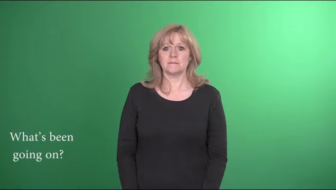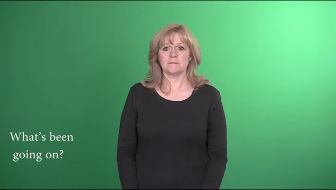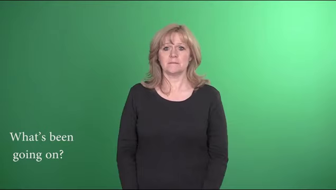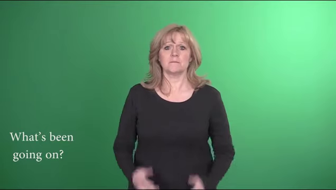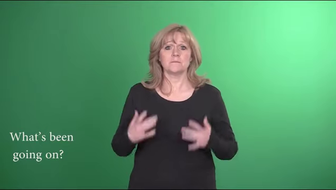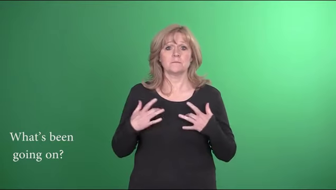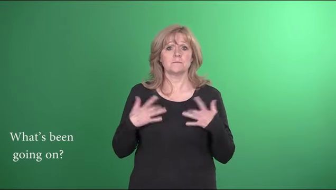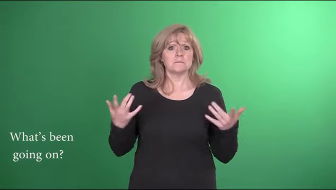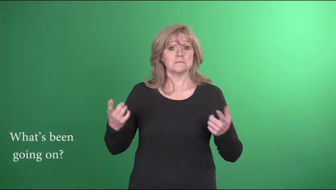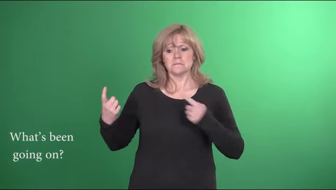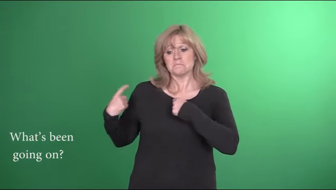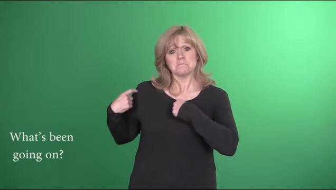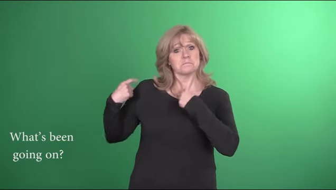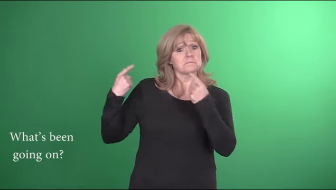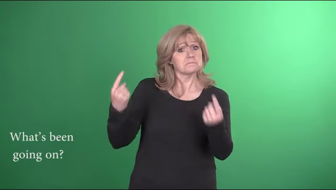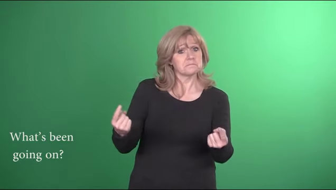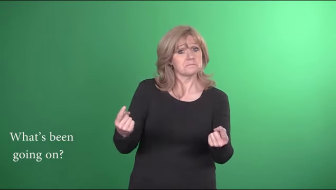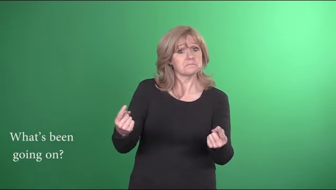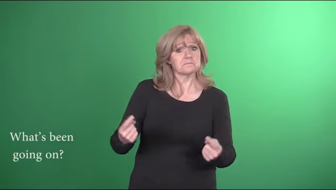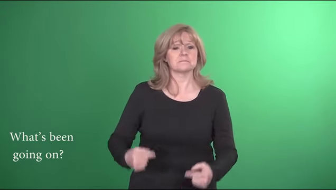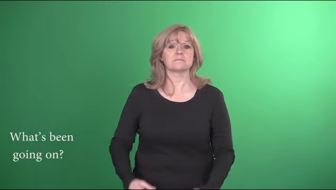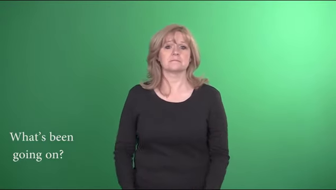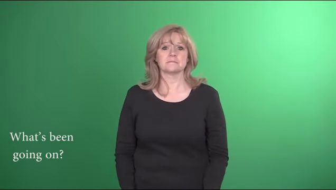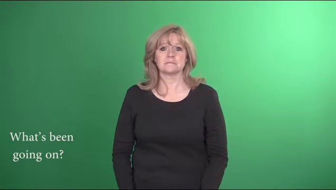What's going on?